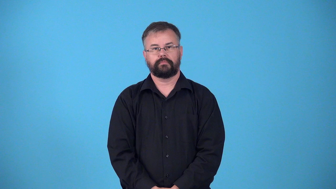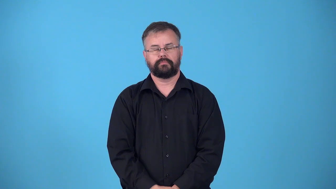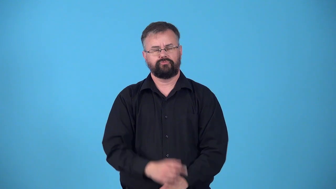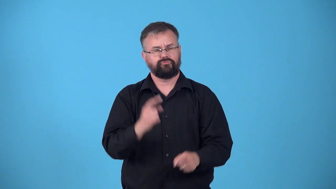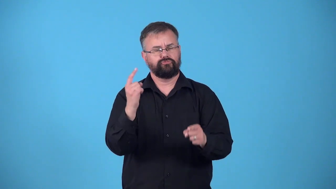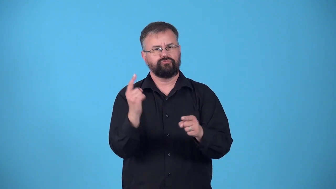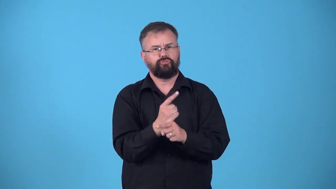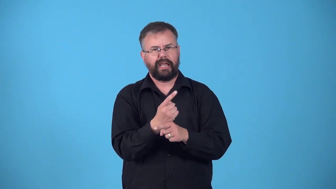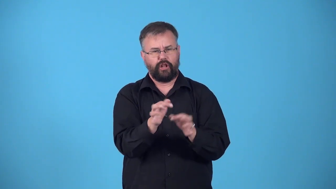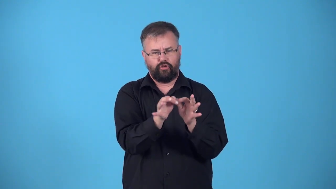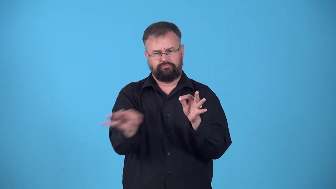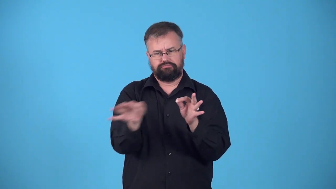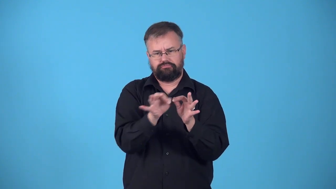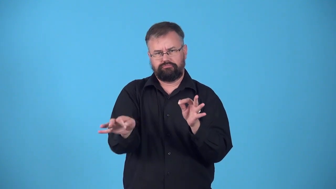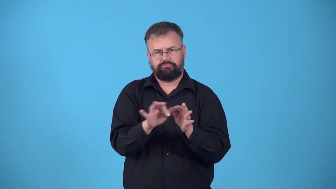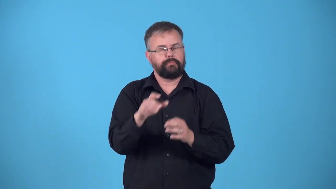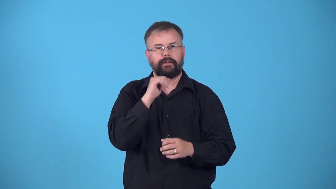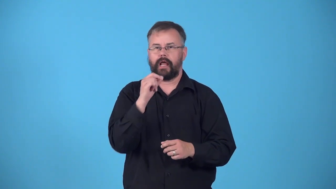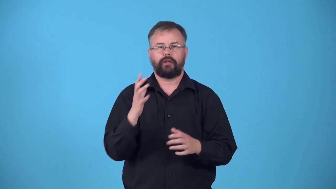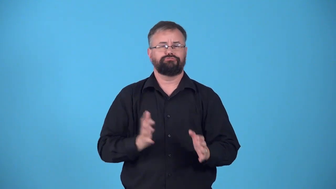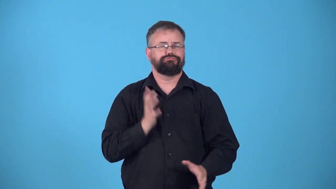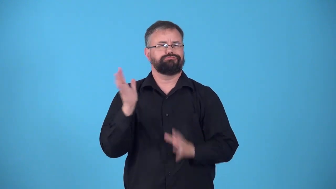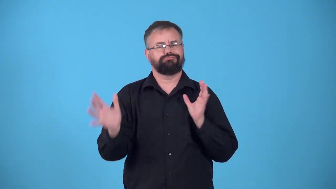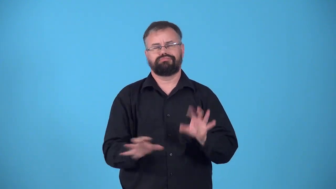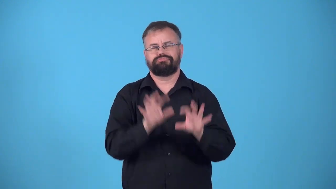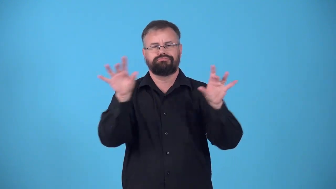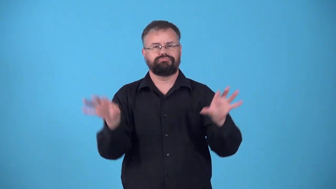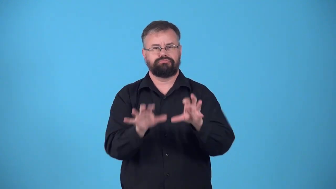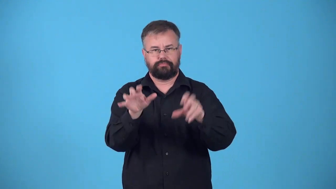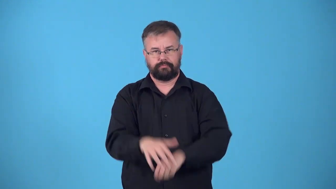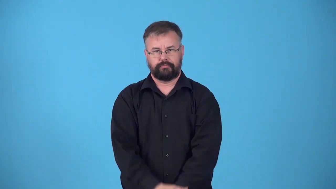prose